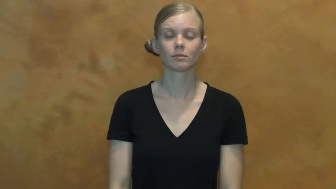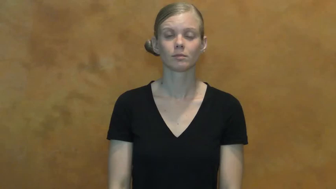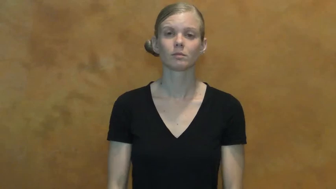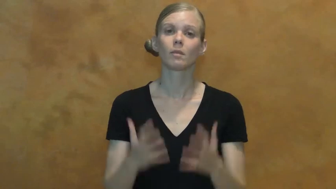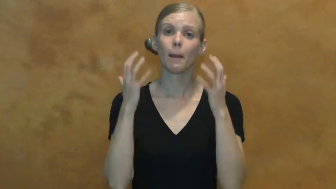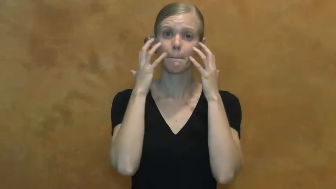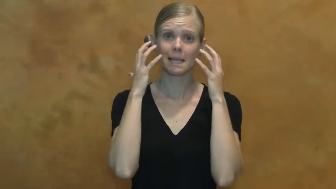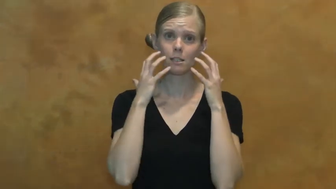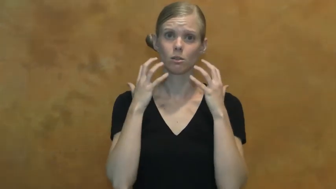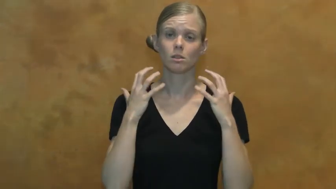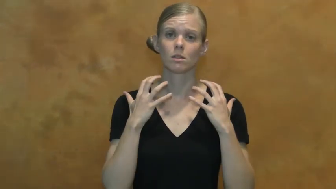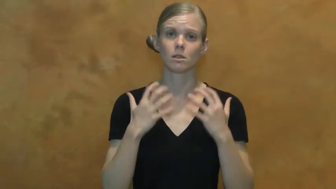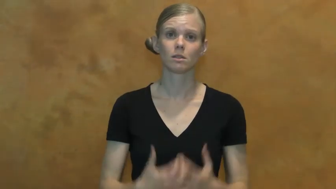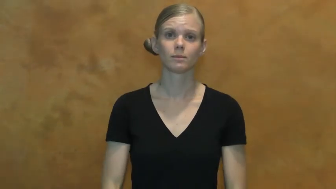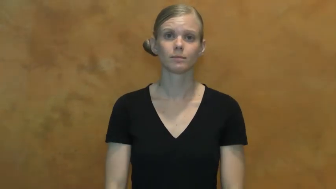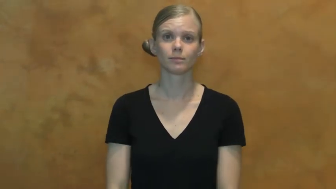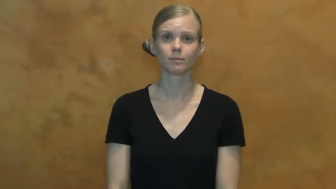measles